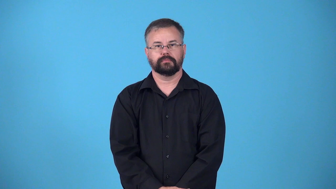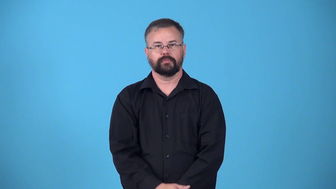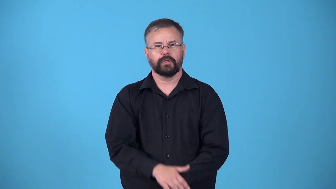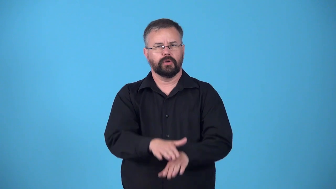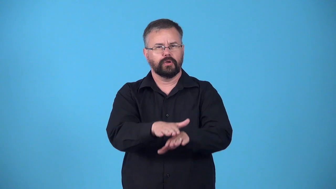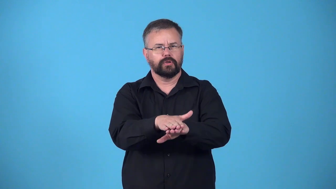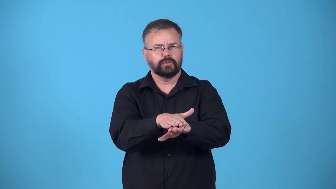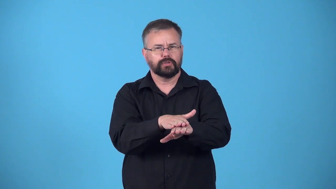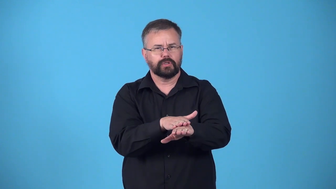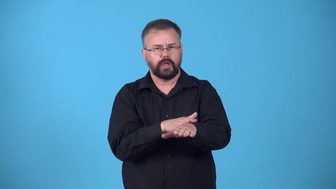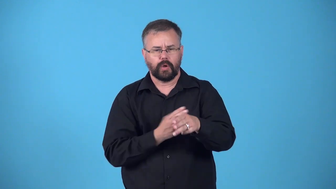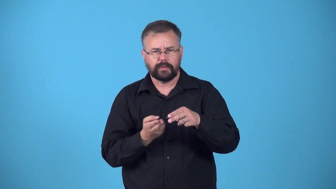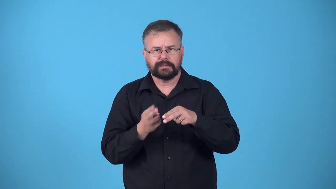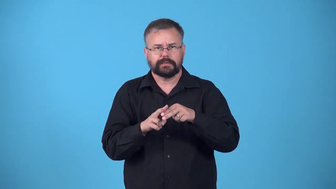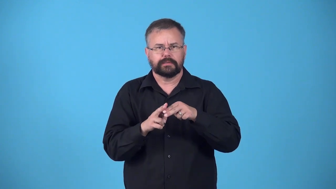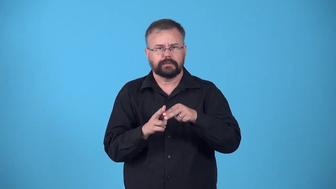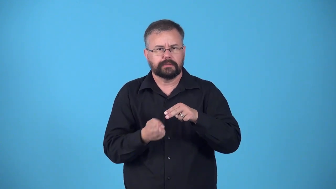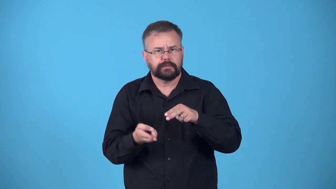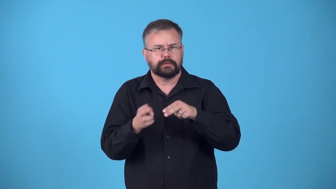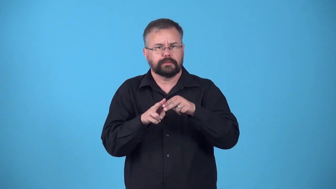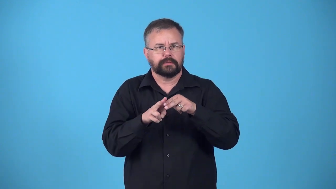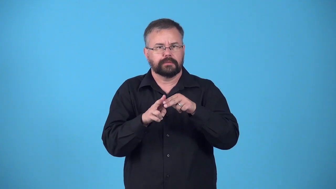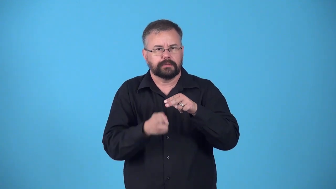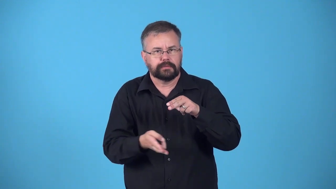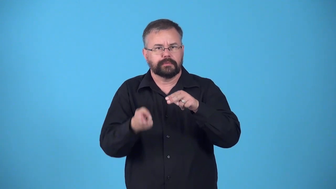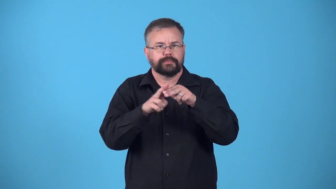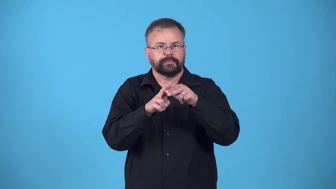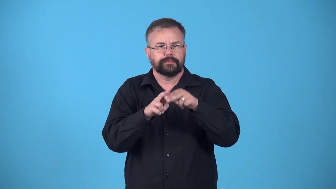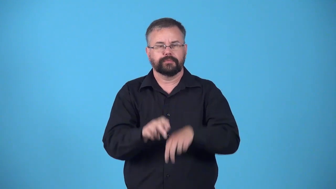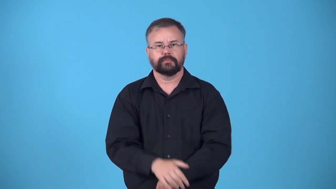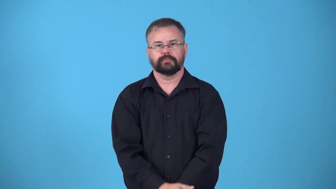edge up